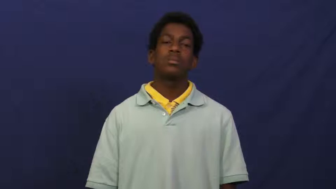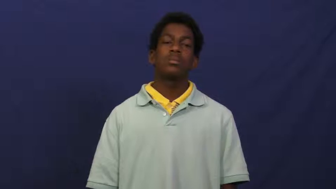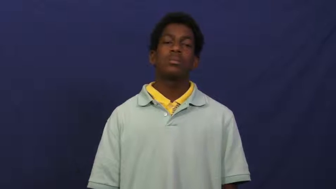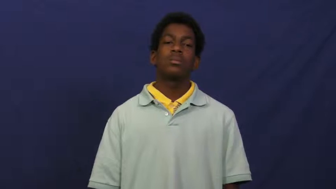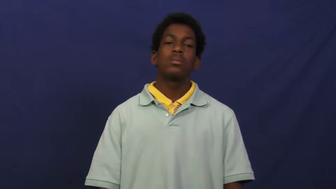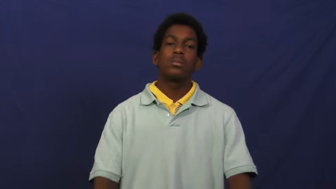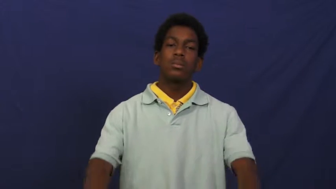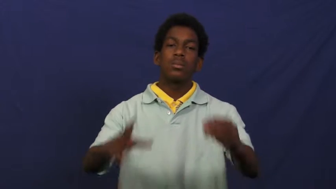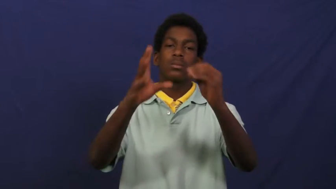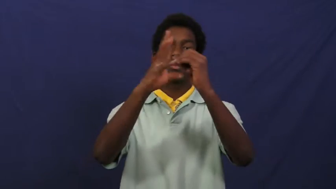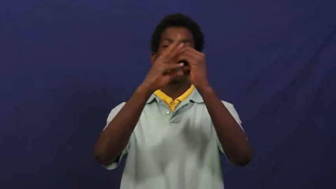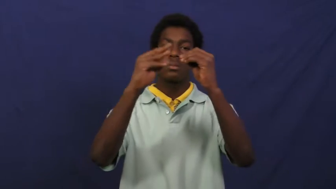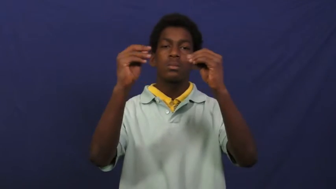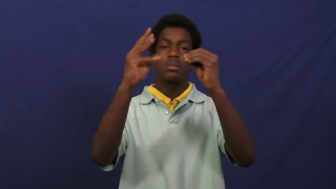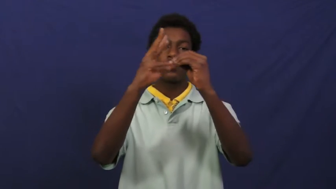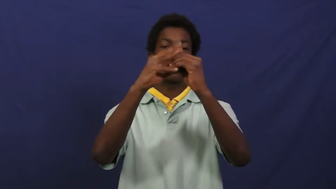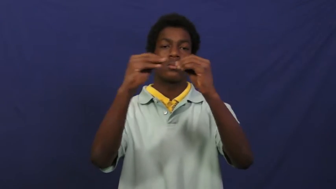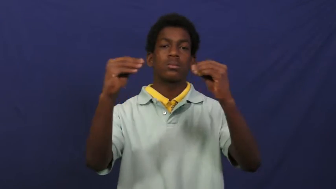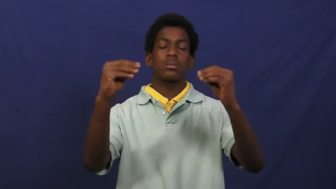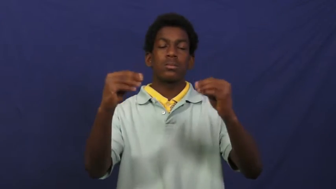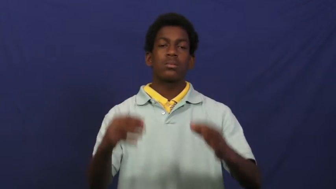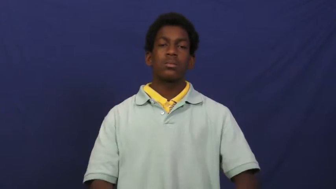cotton,muslin